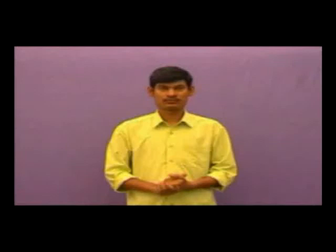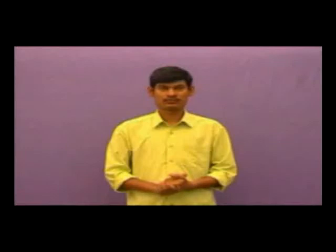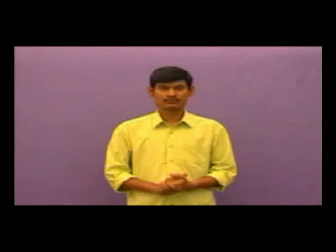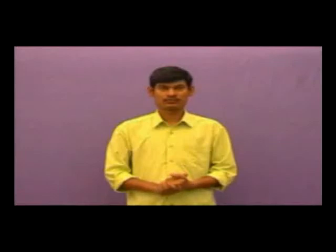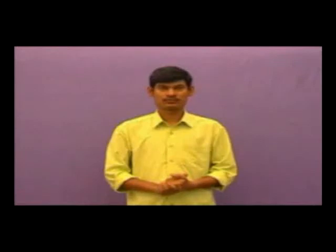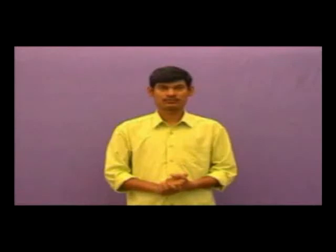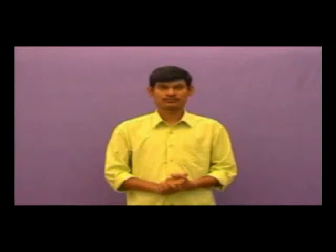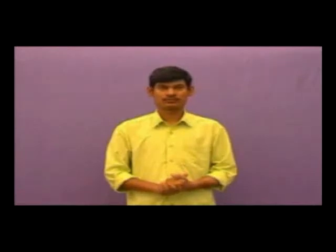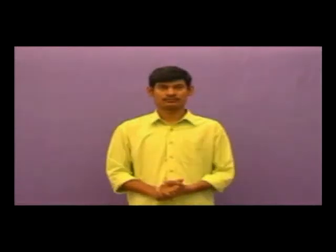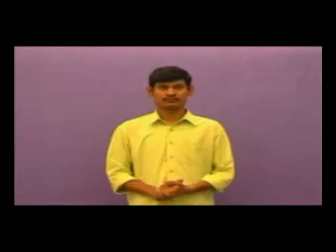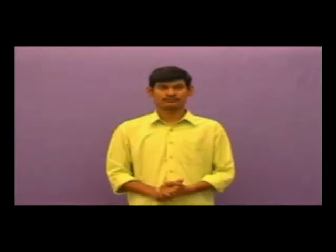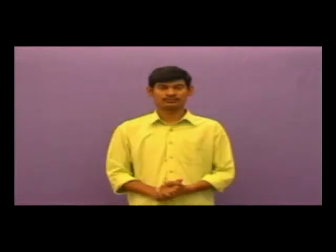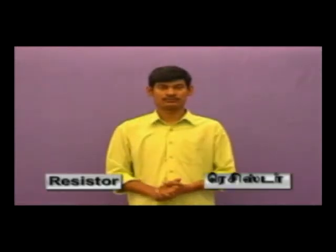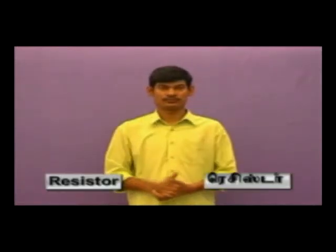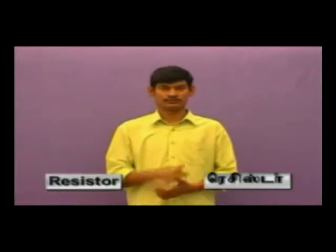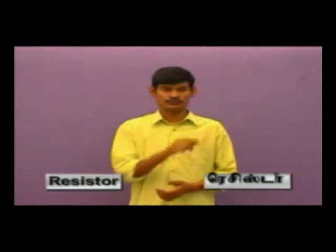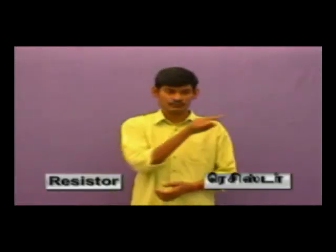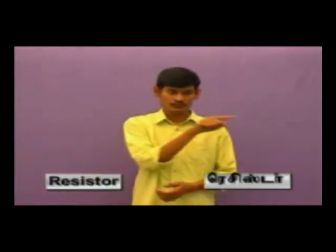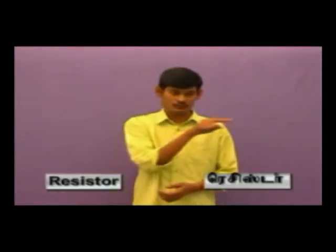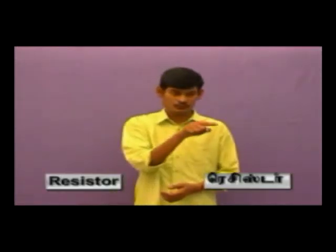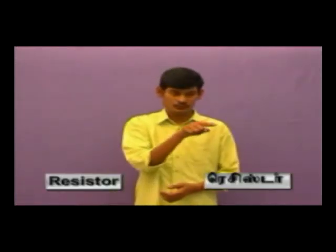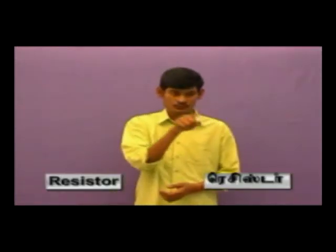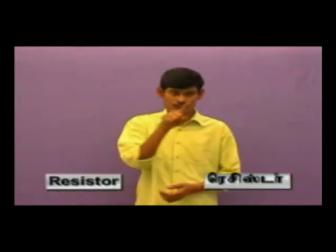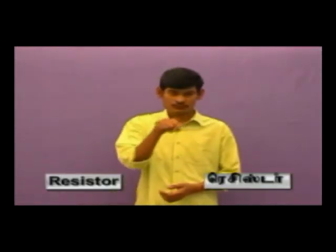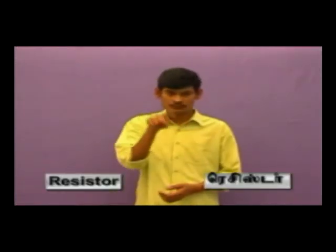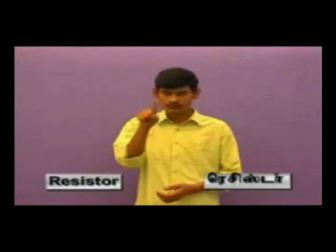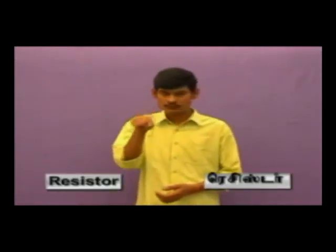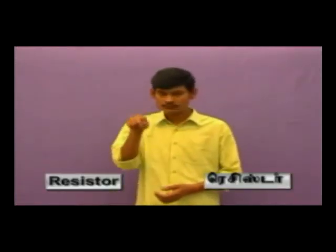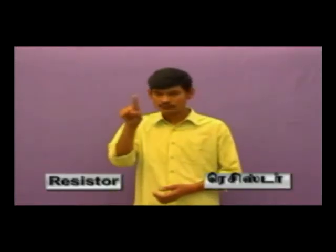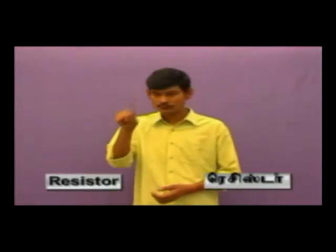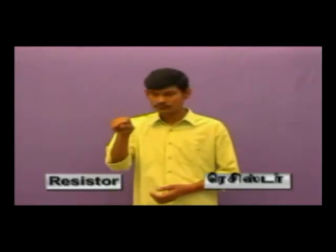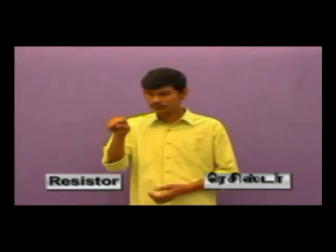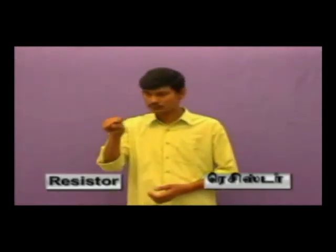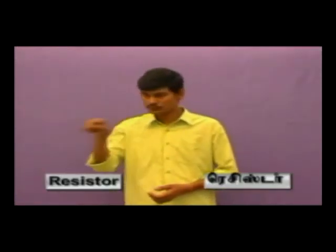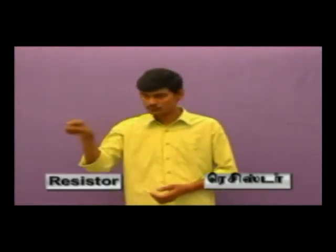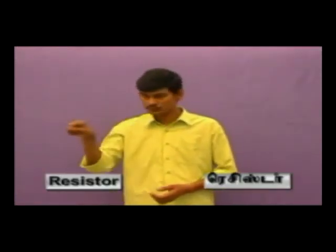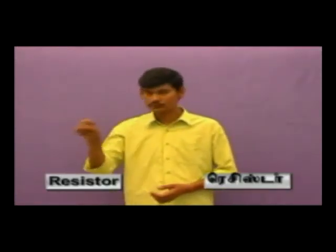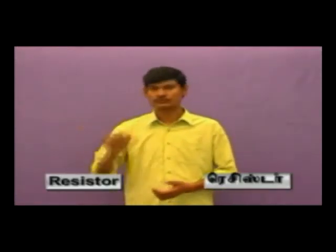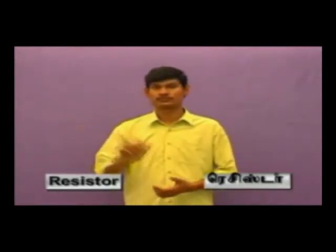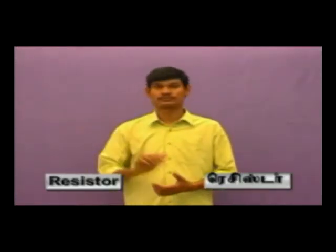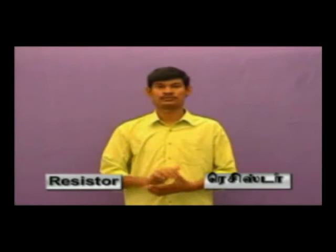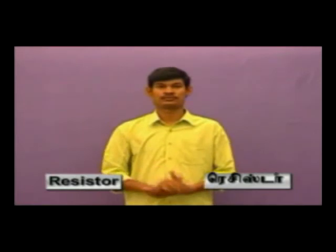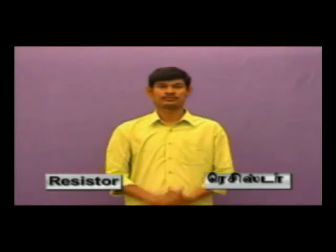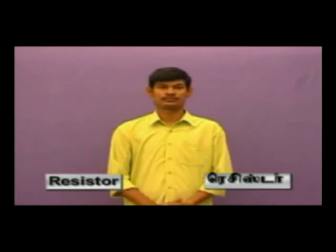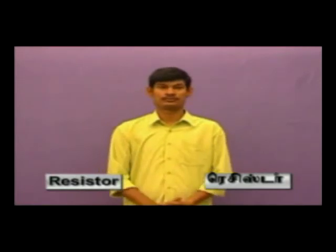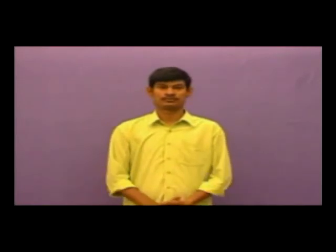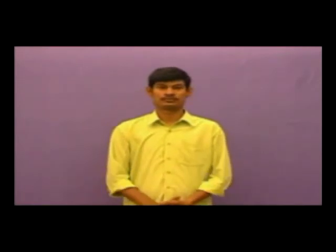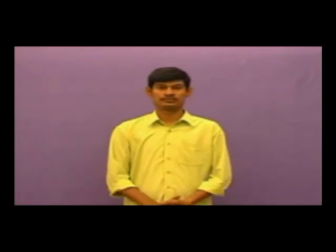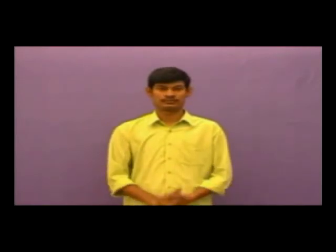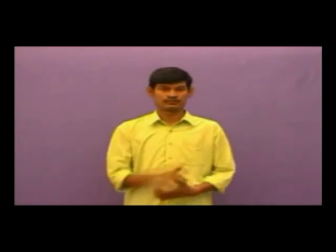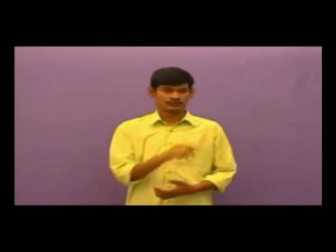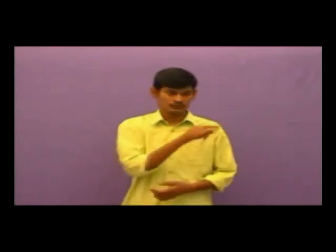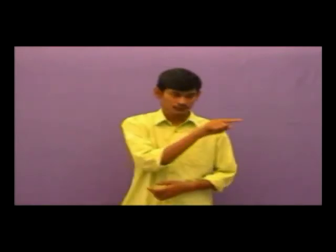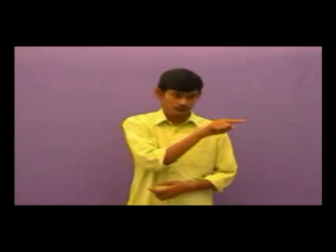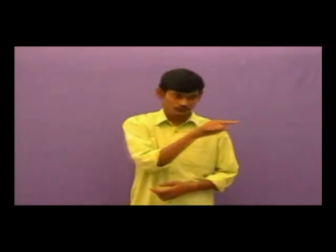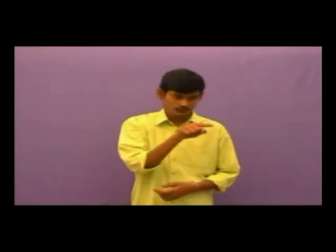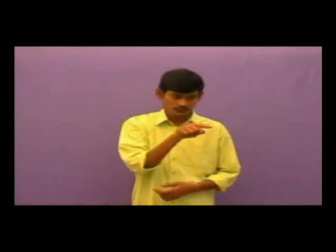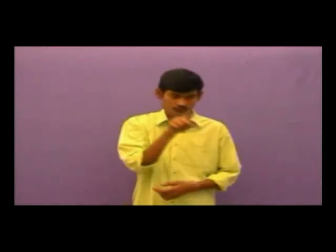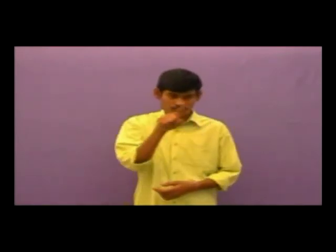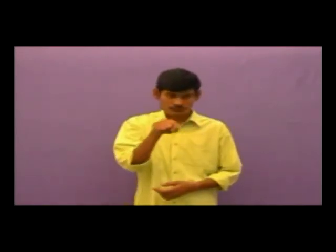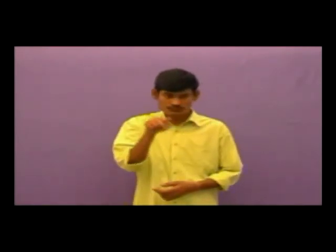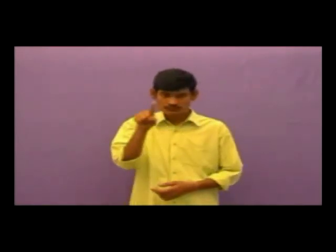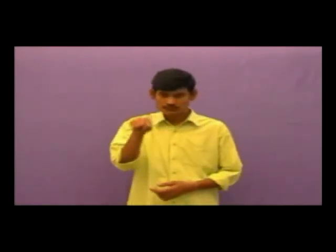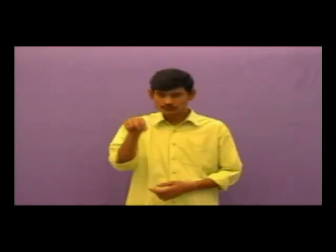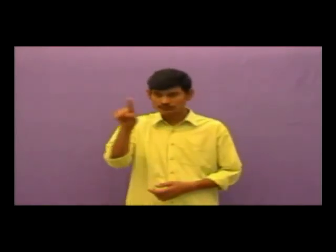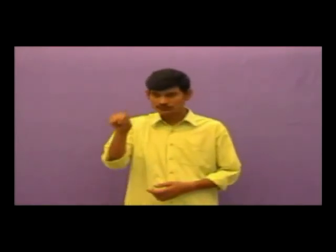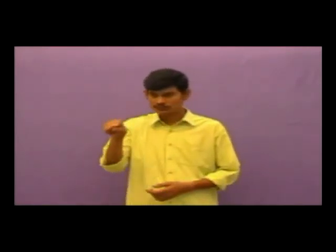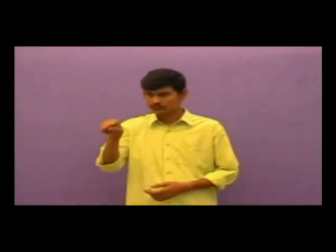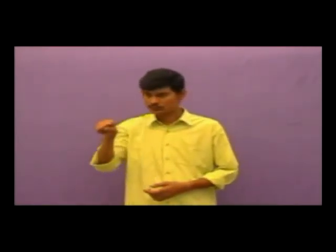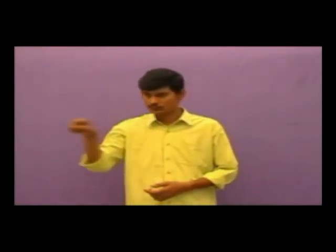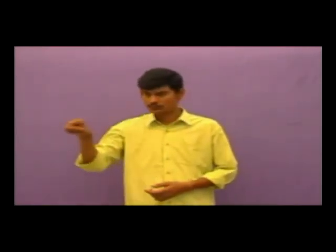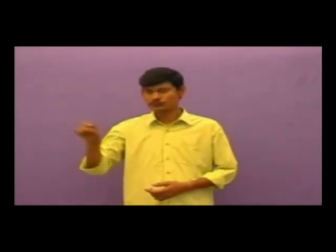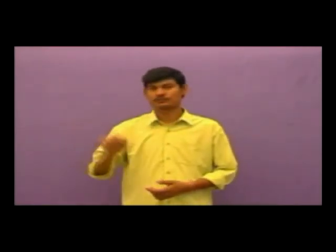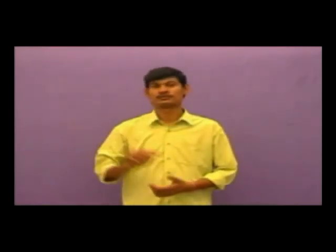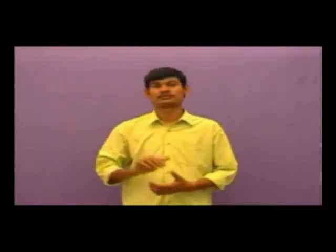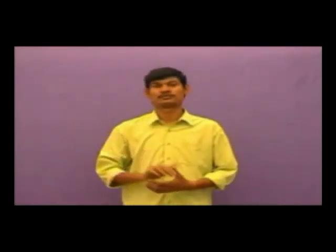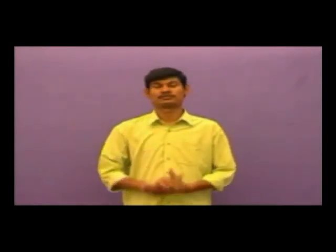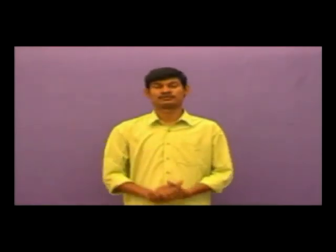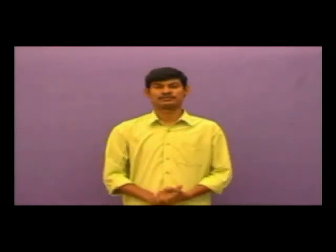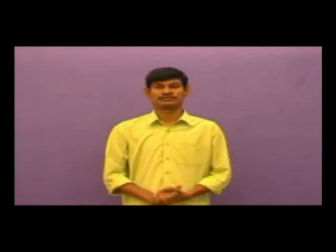Resistor